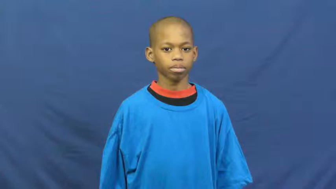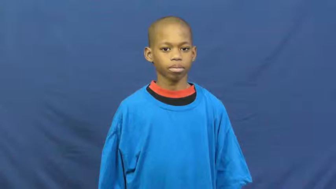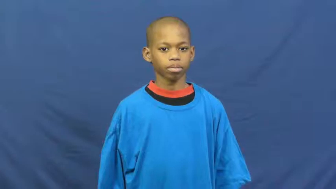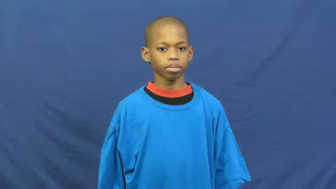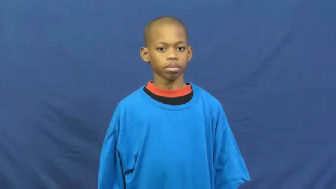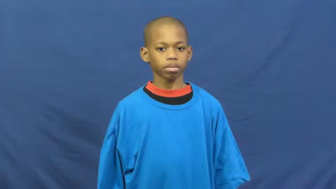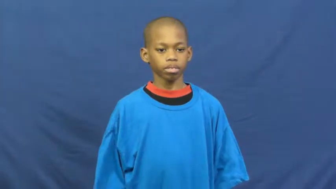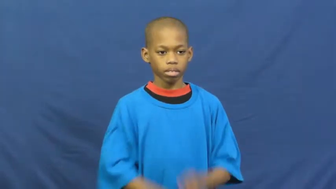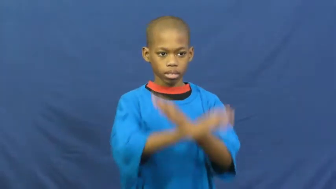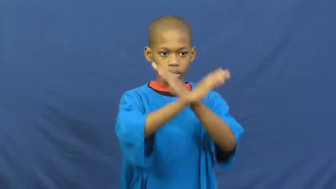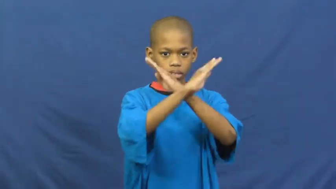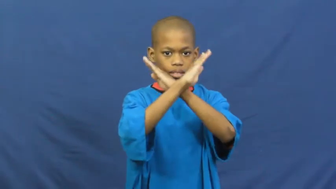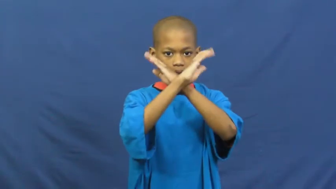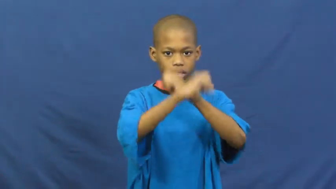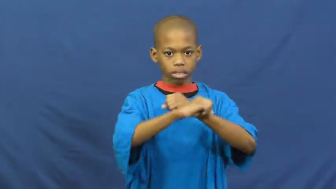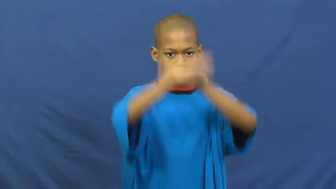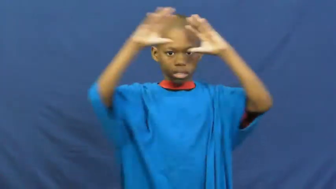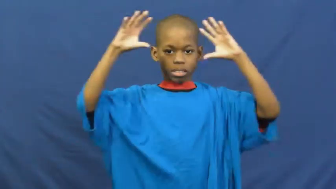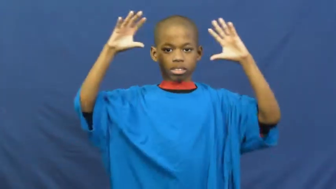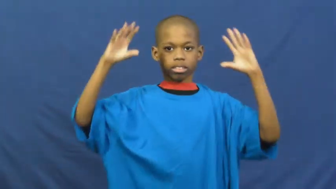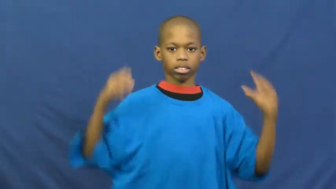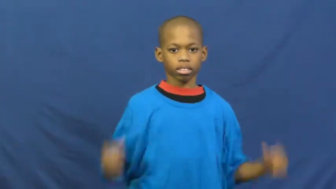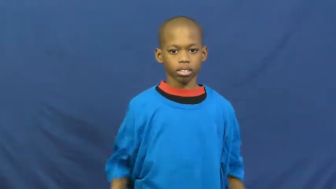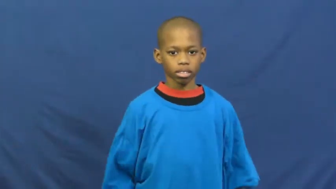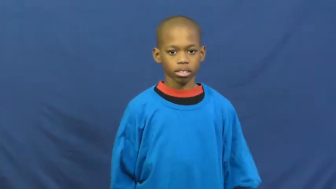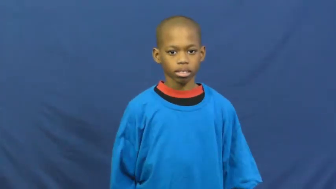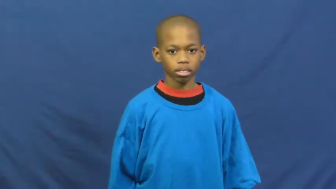defuse